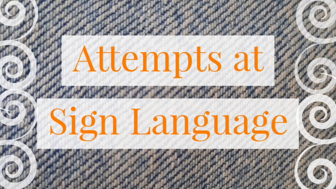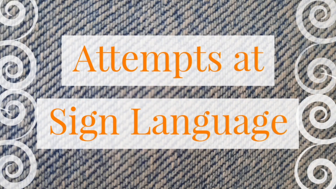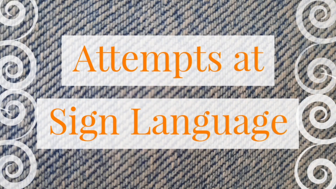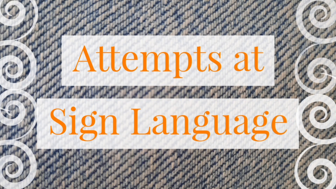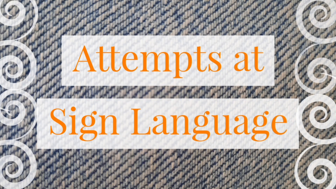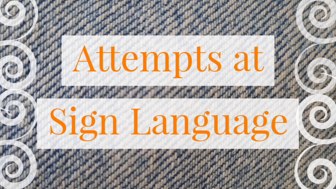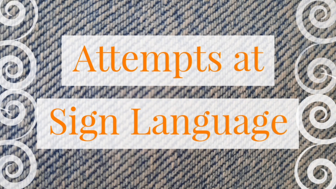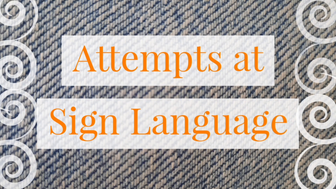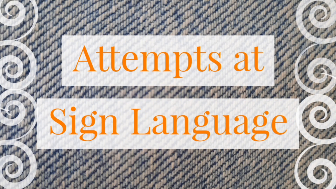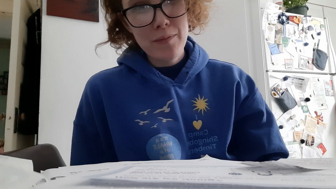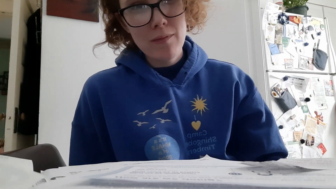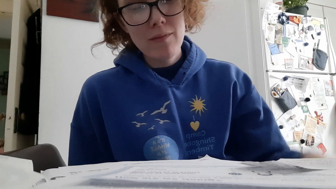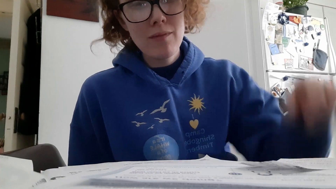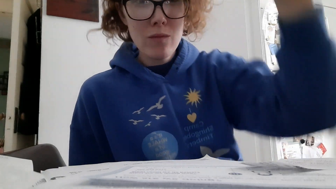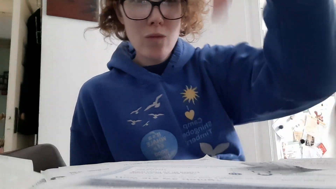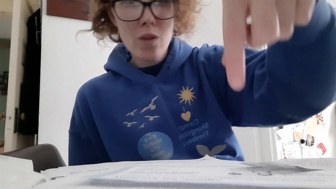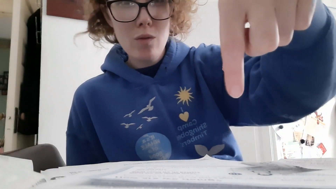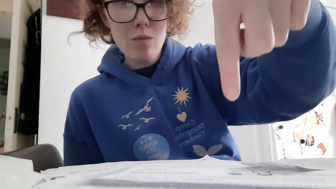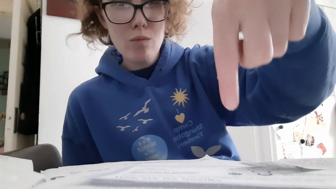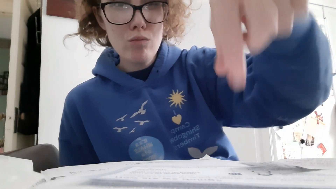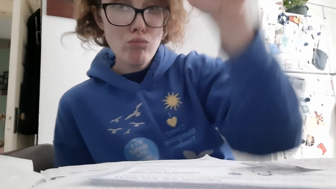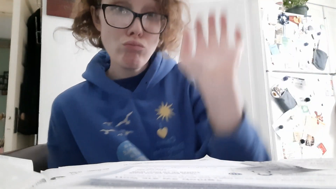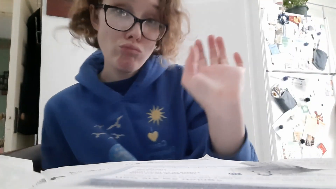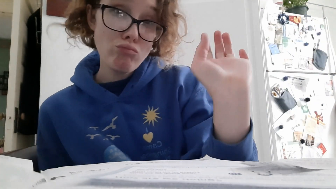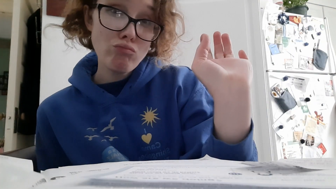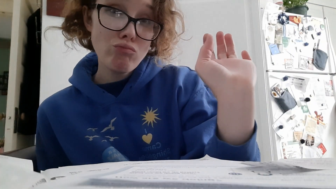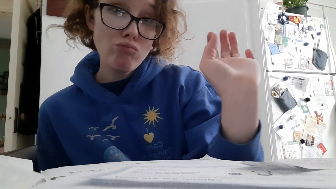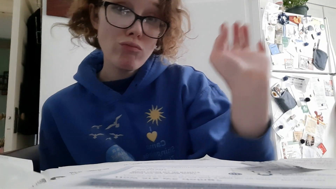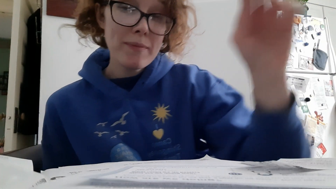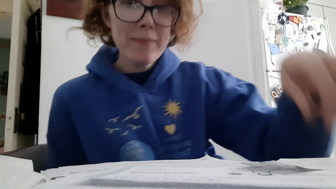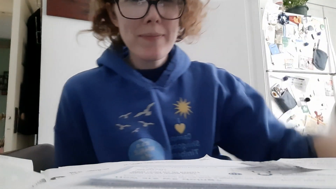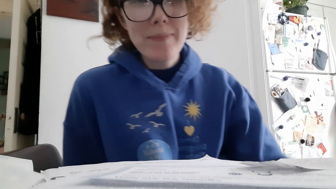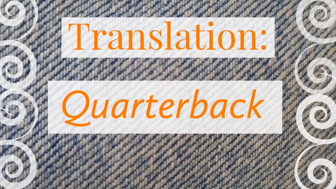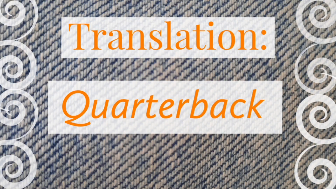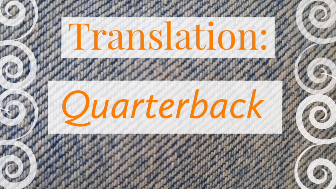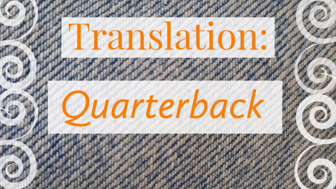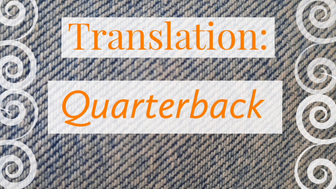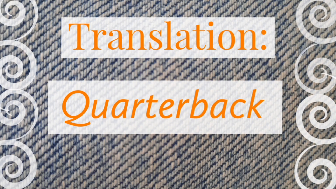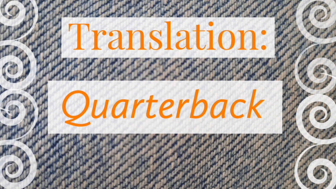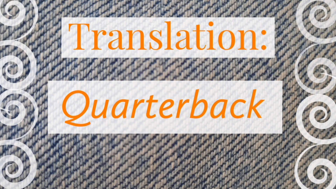Quarterback